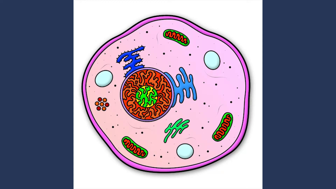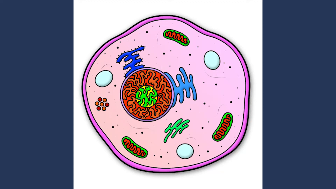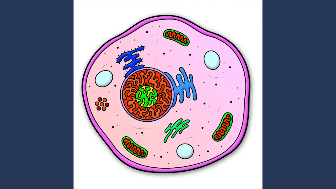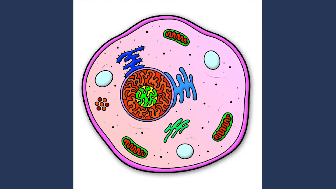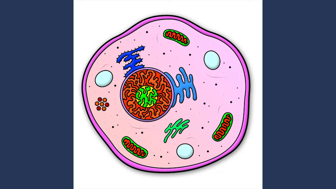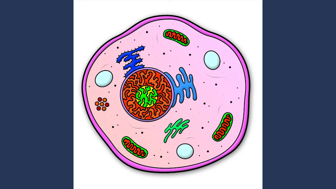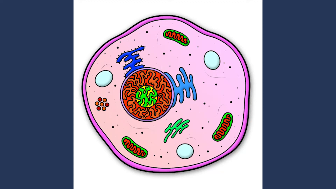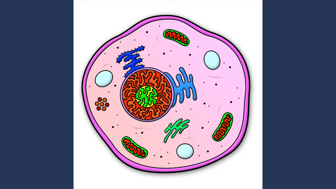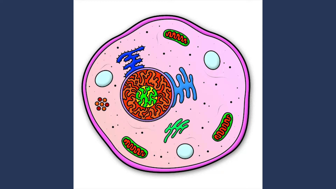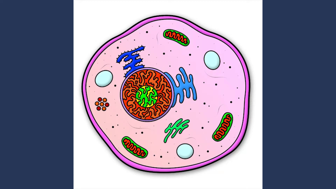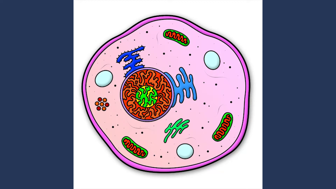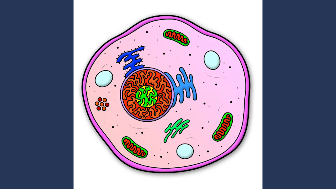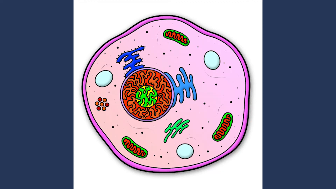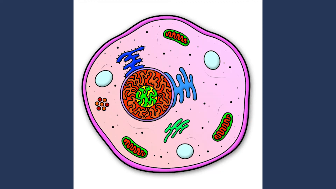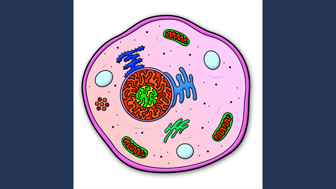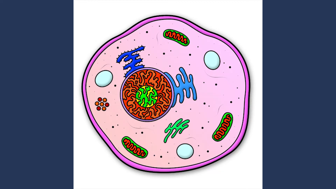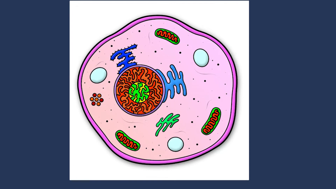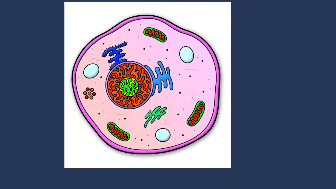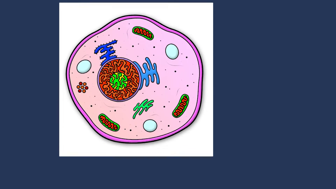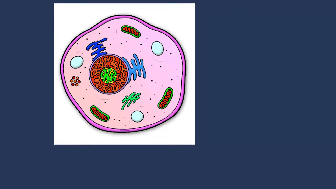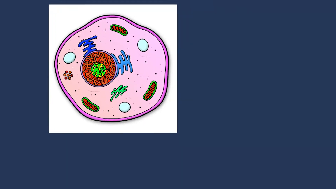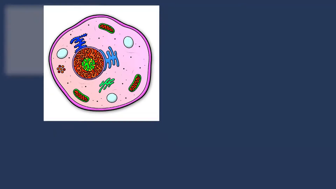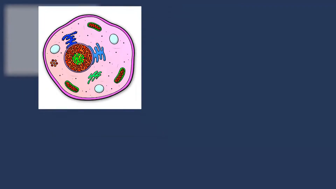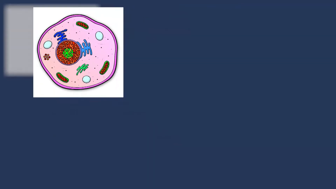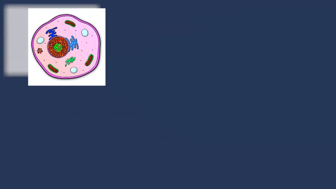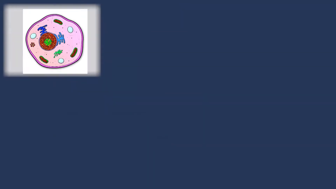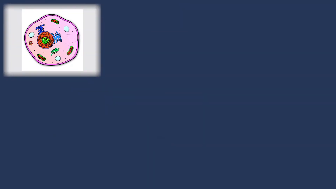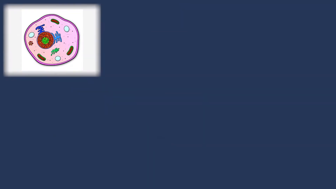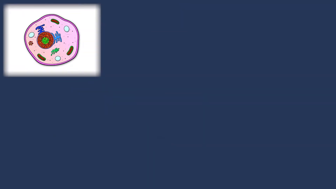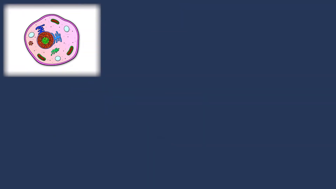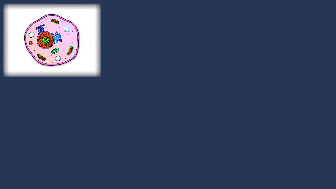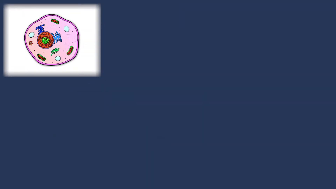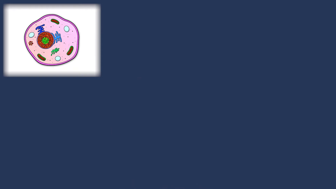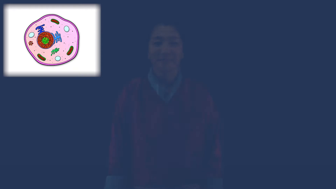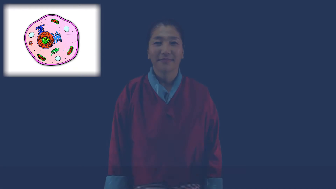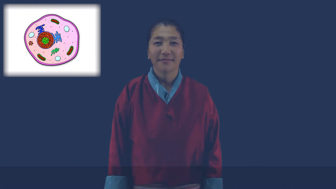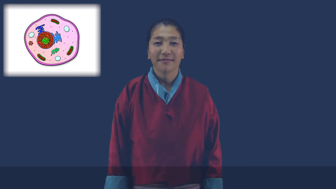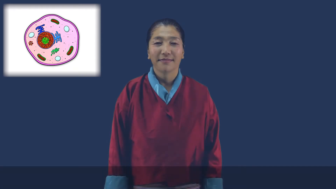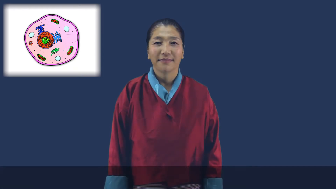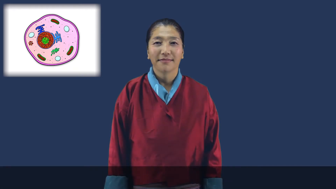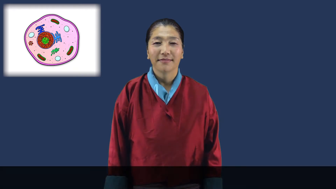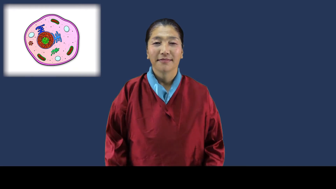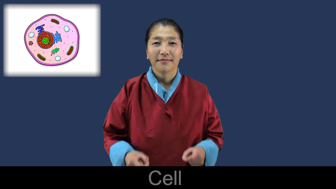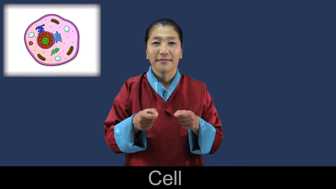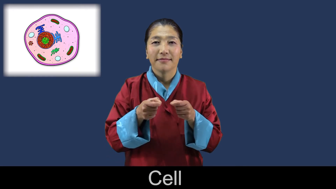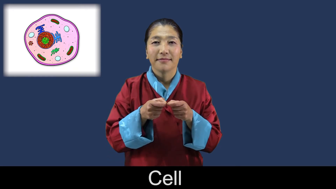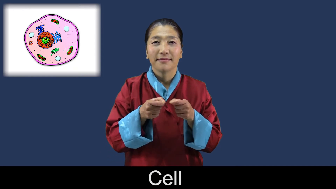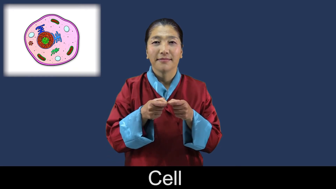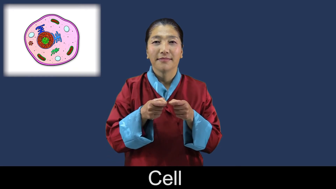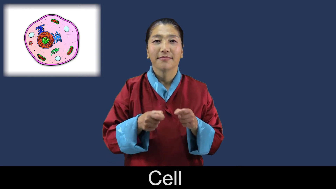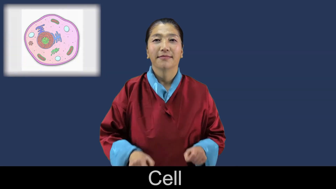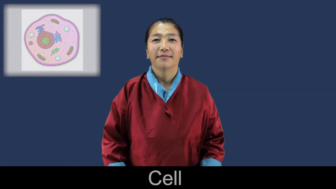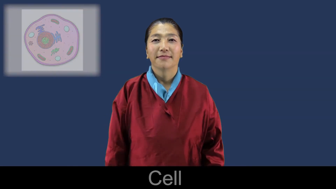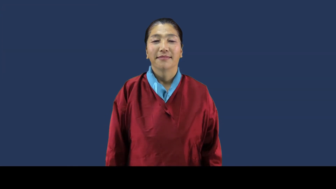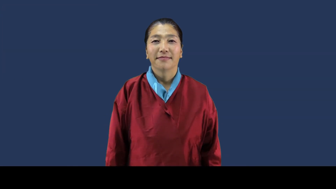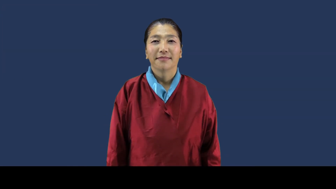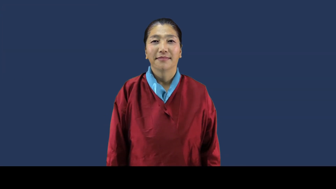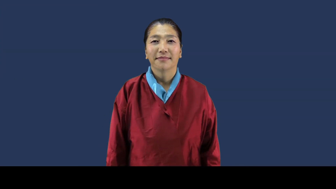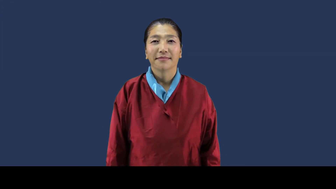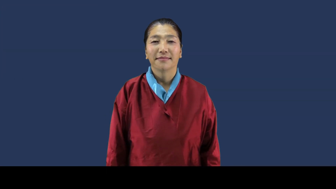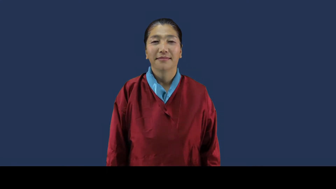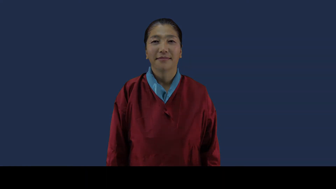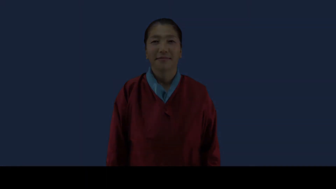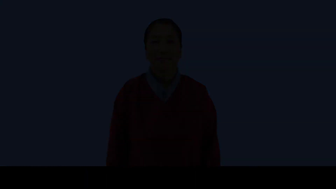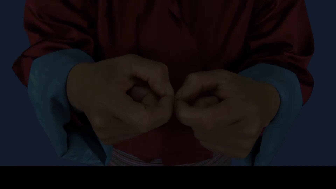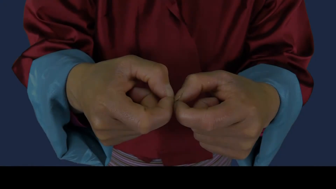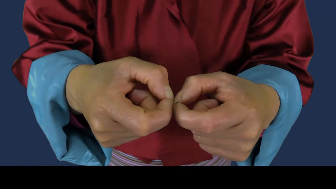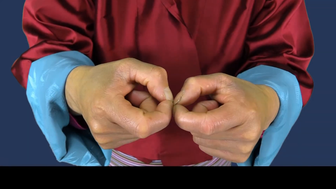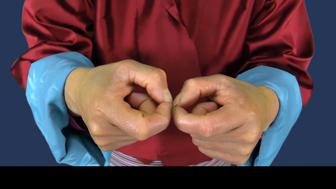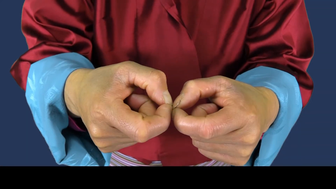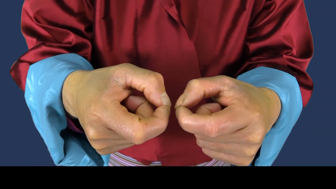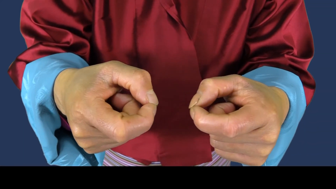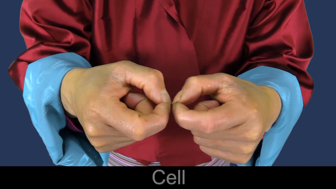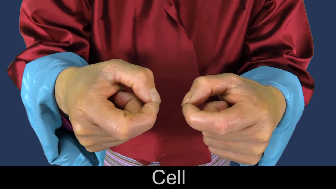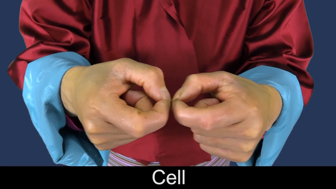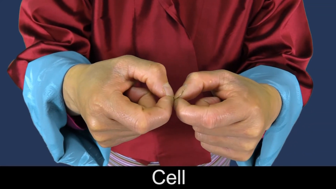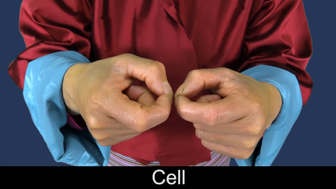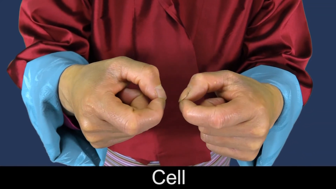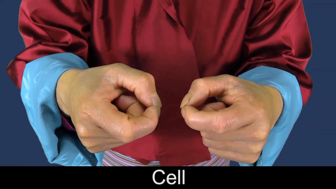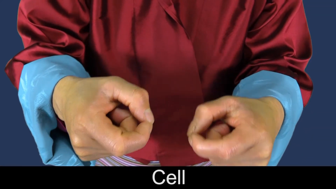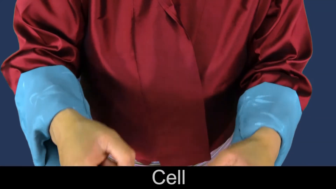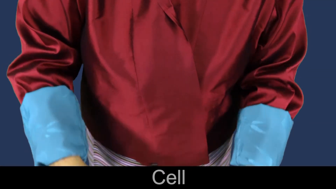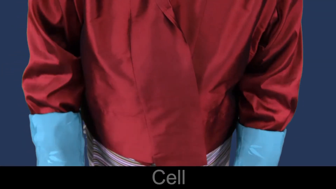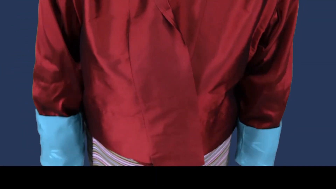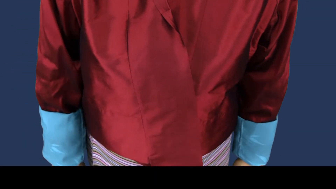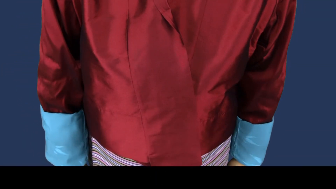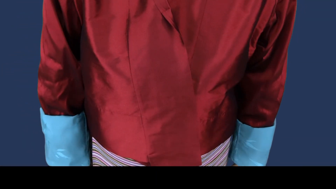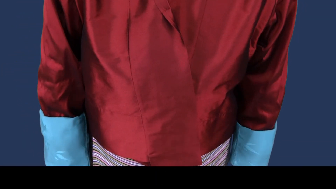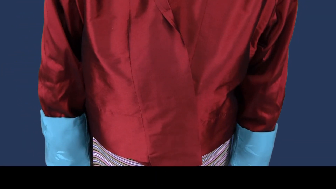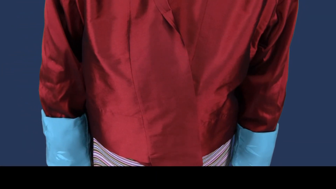Cell